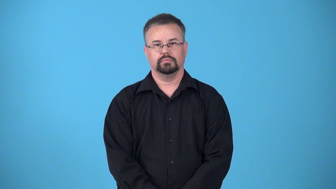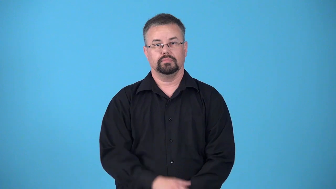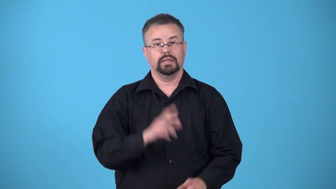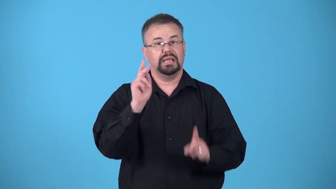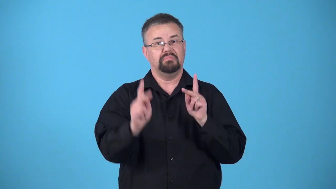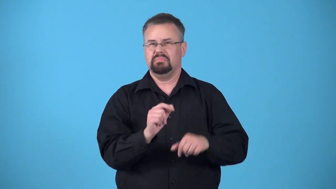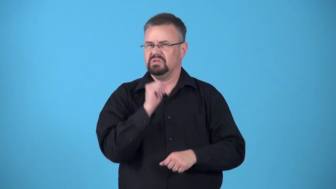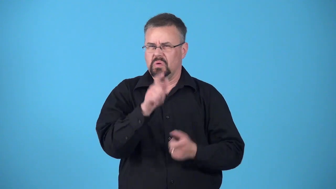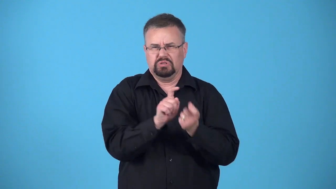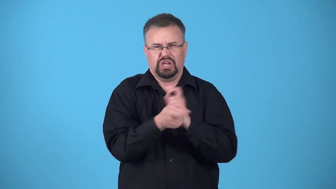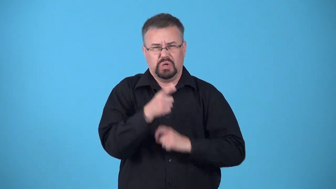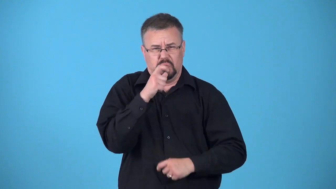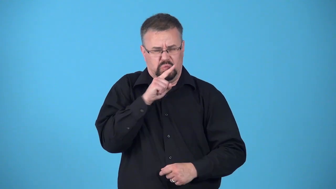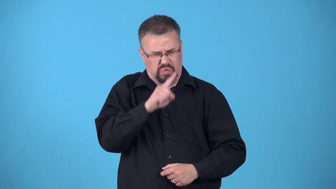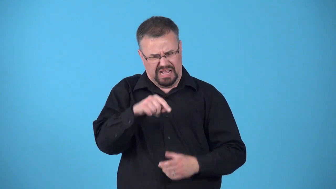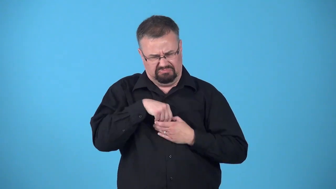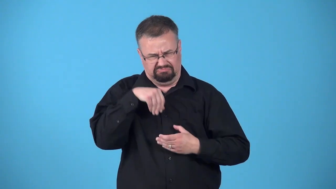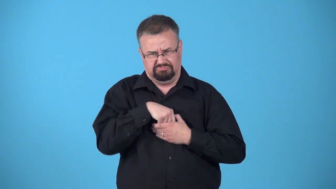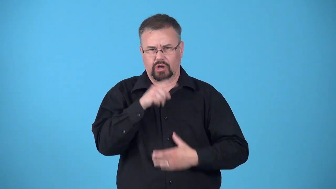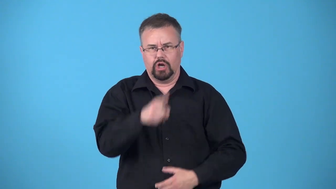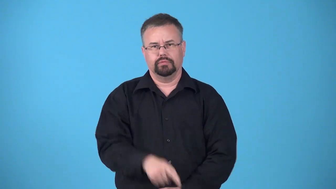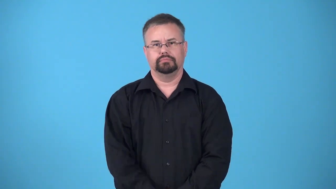leopard can't change its spots